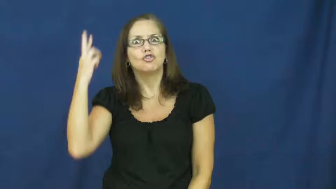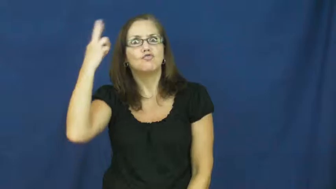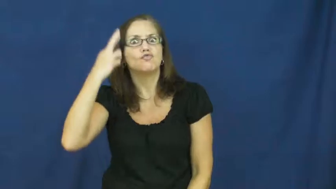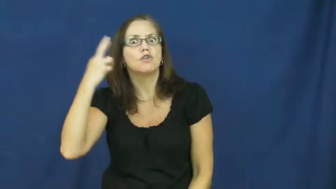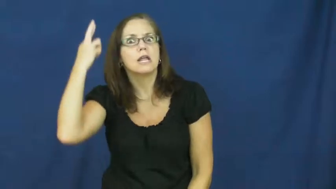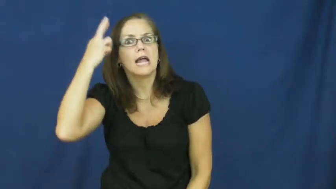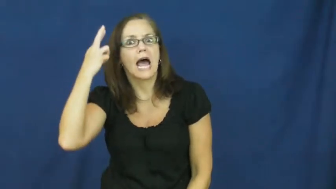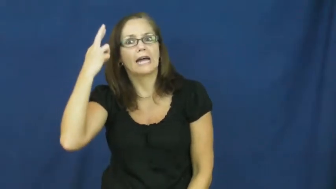realize,dawn on